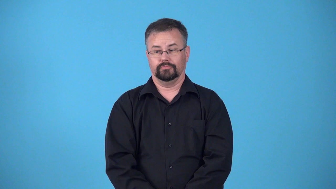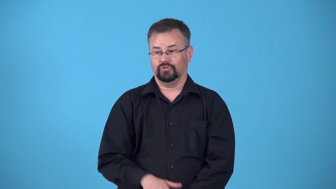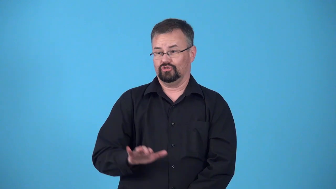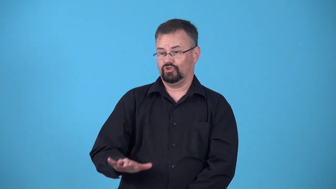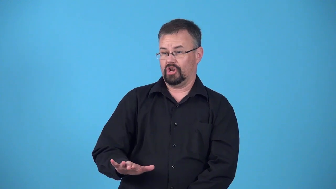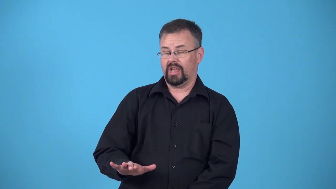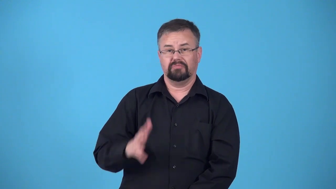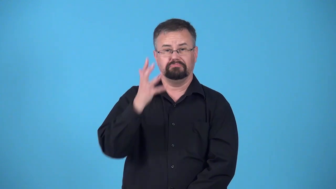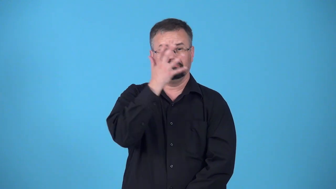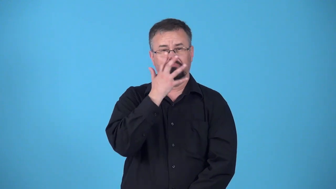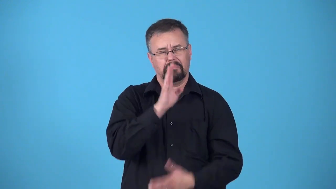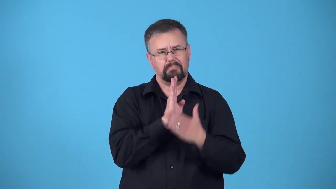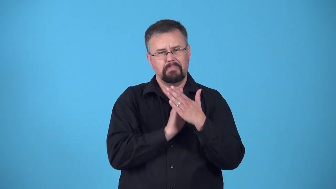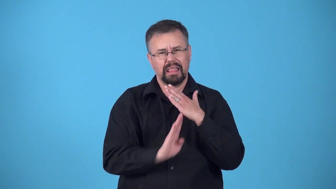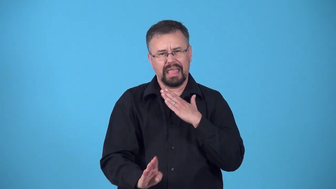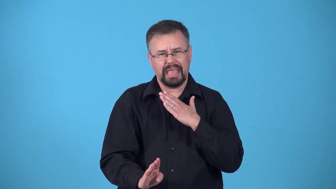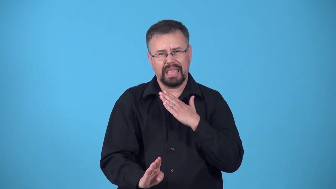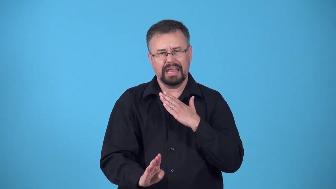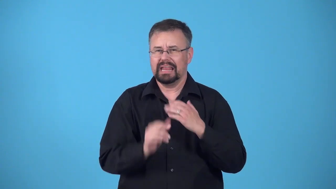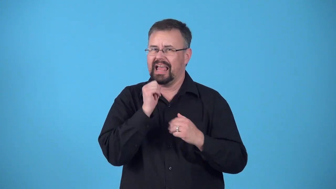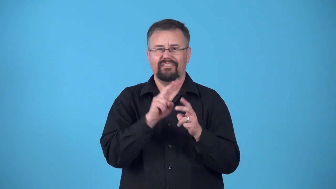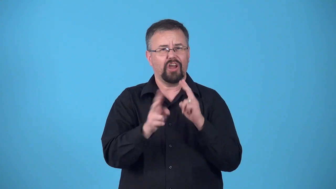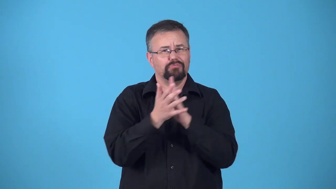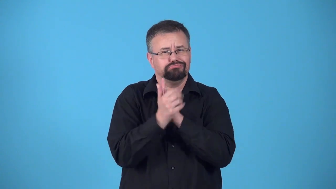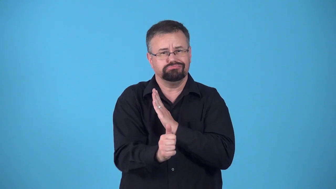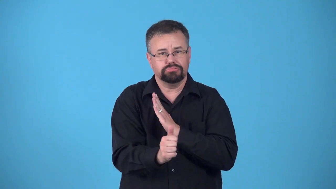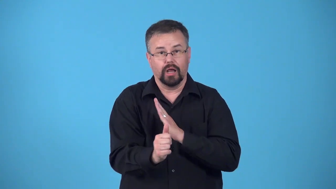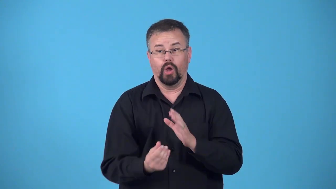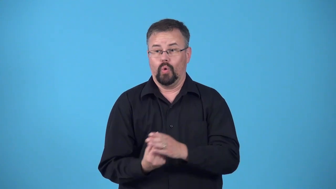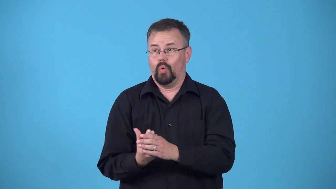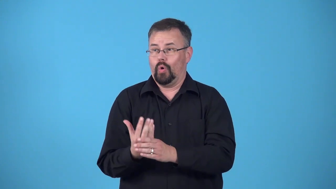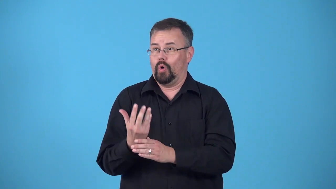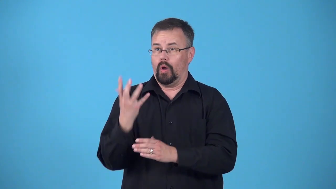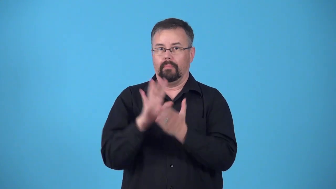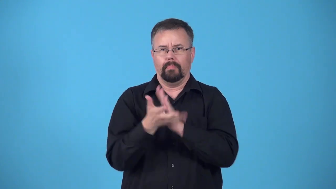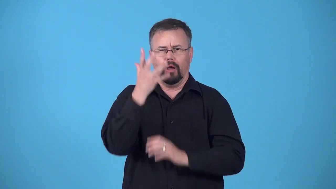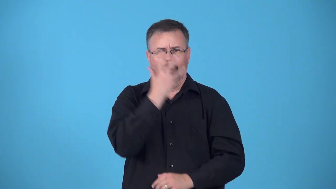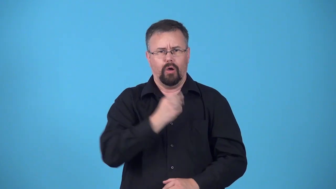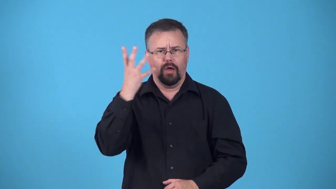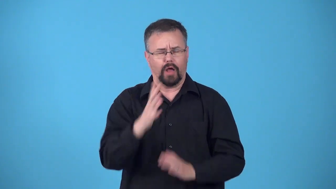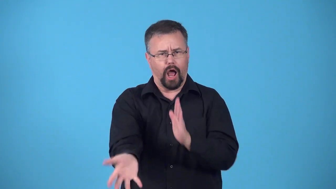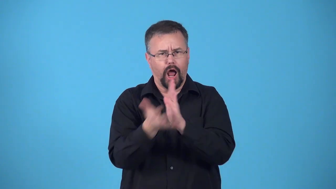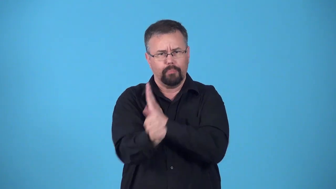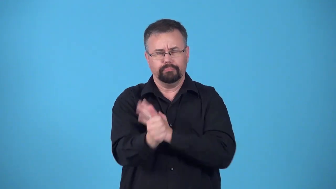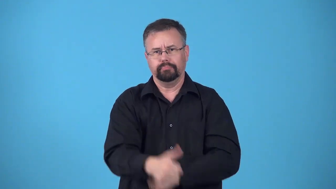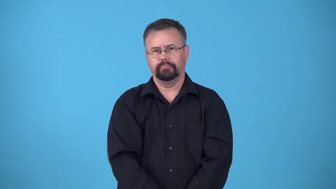ugly duckling